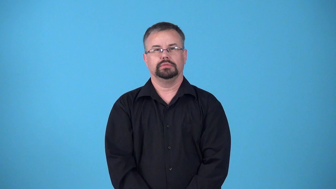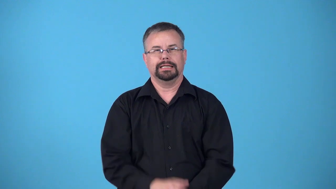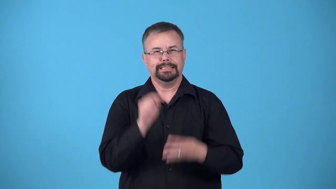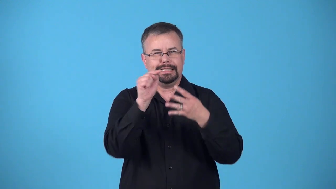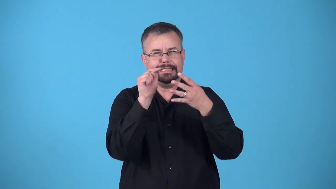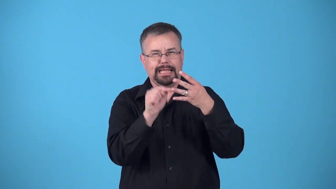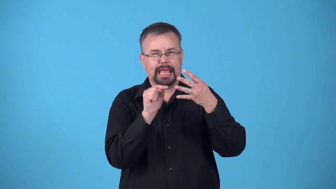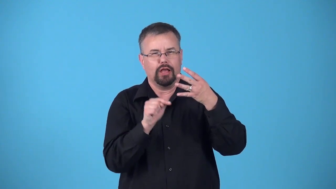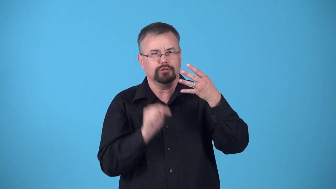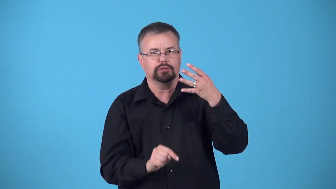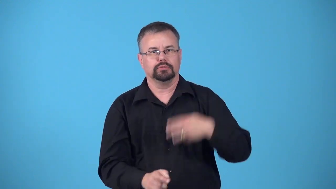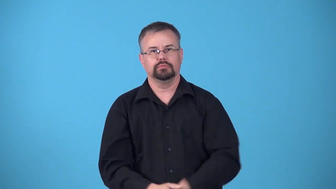ins and outs